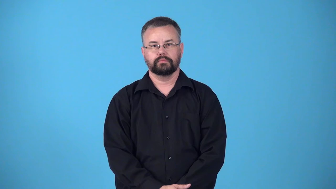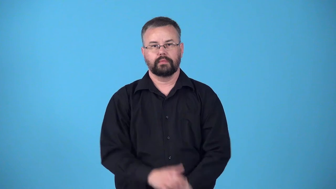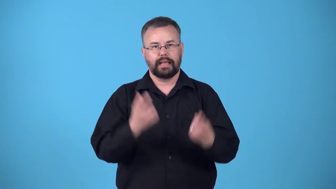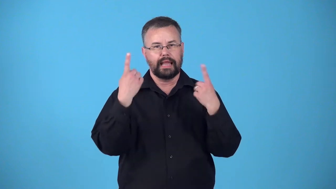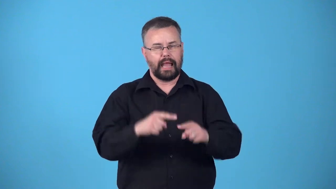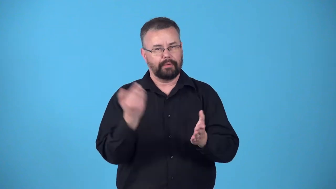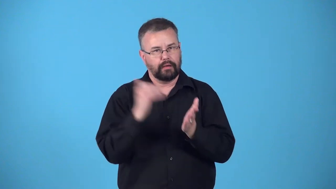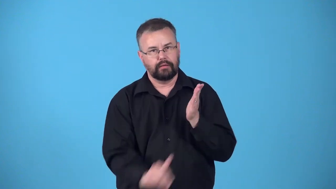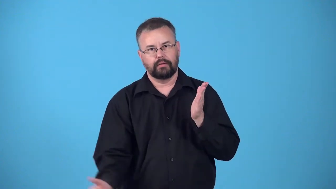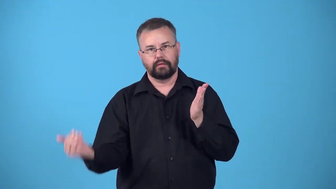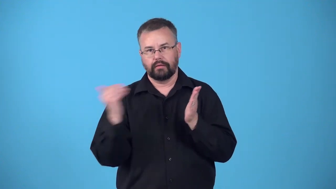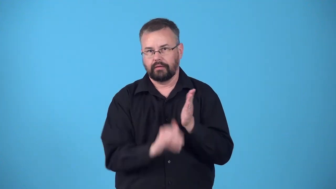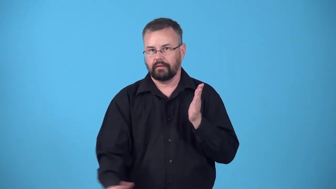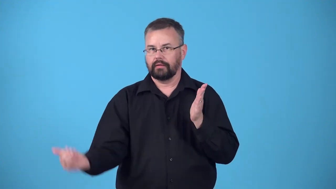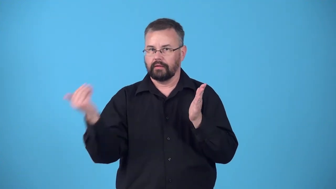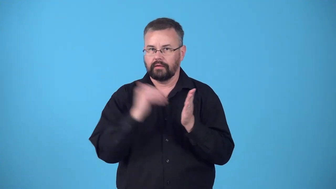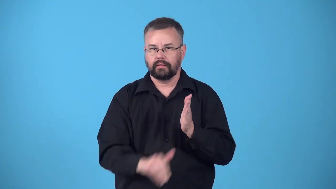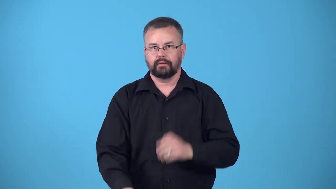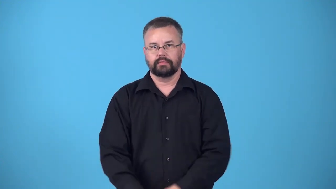groundhog day